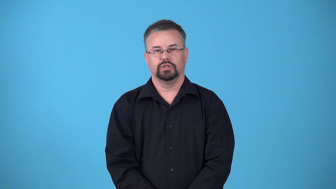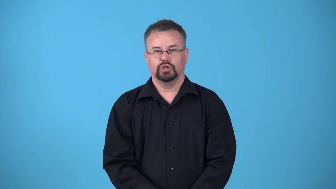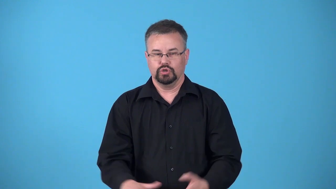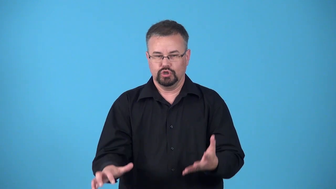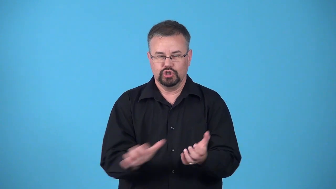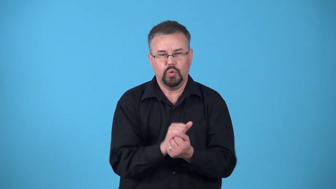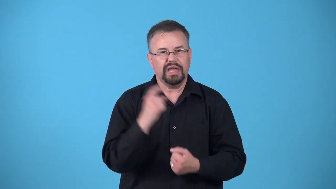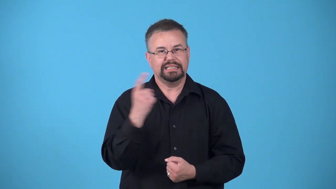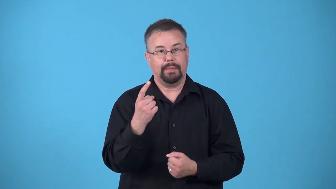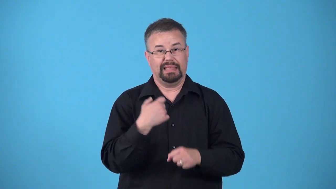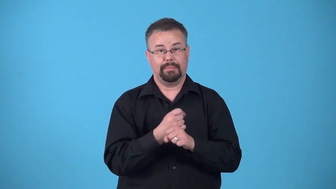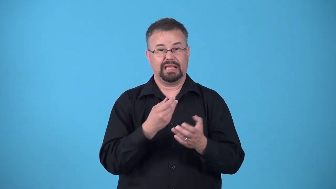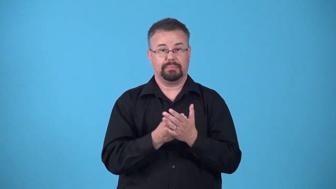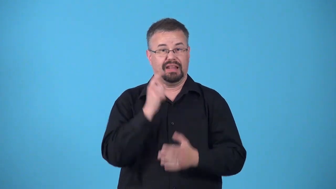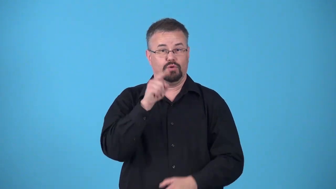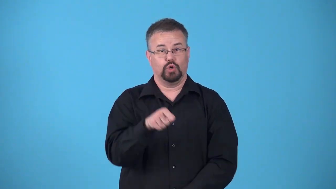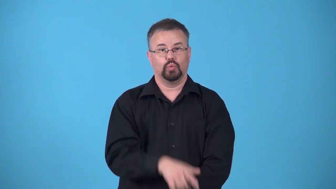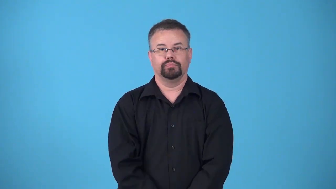kill the goose that lays the golden egg